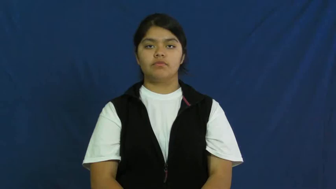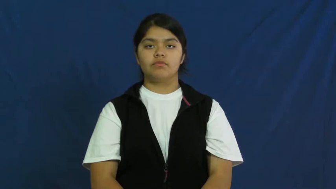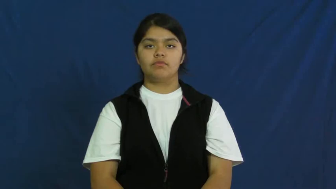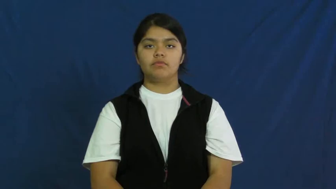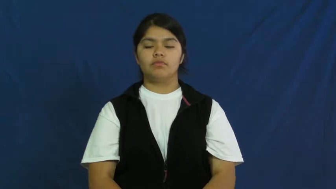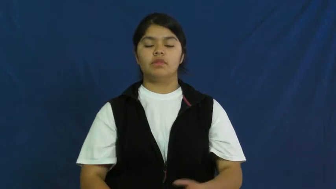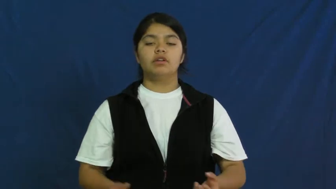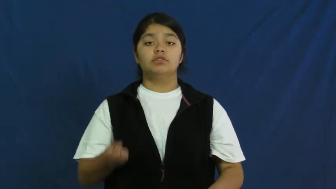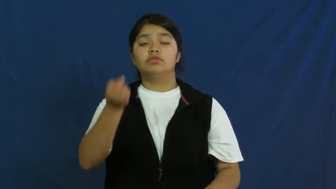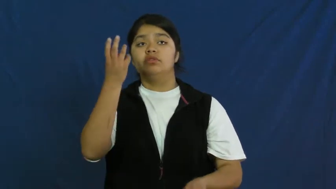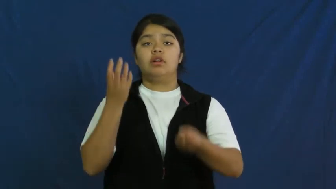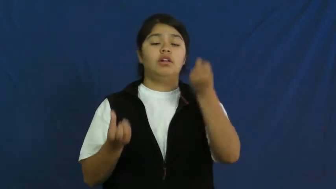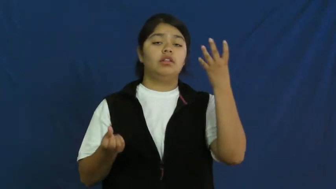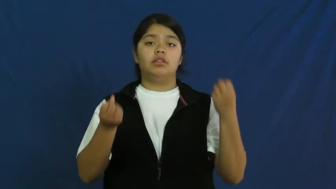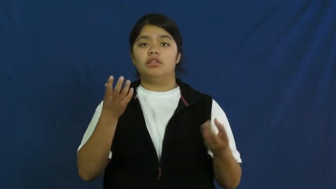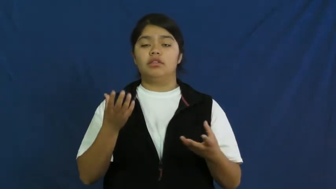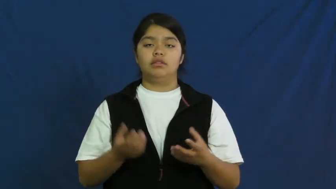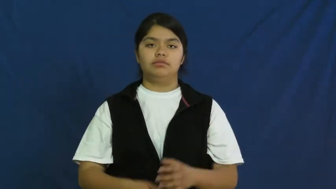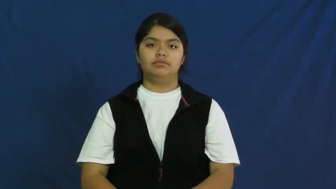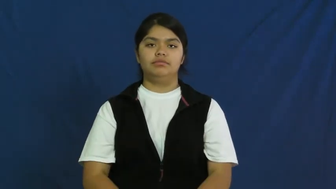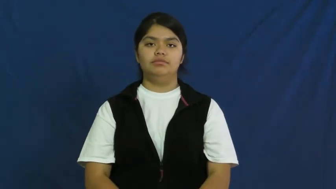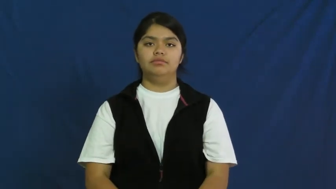juggle